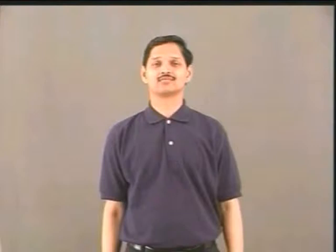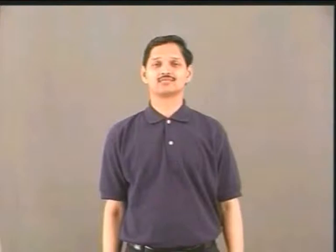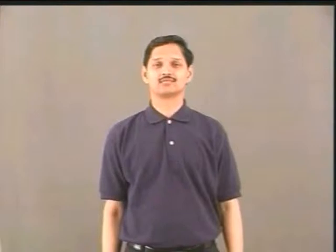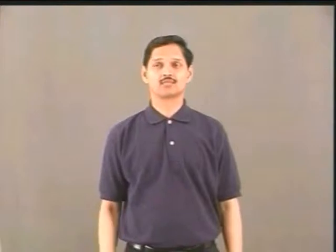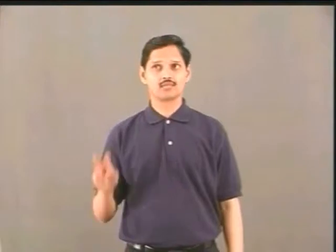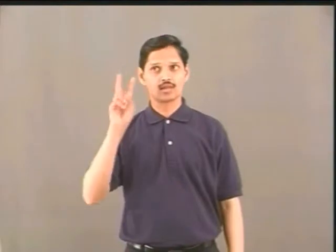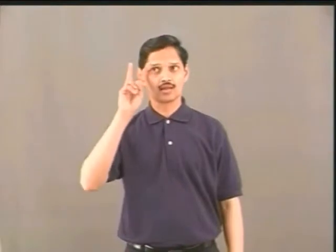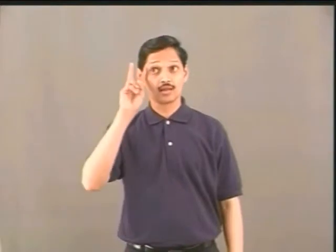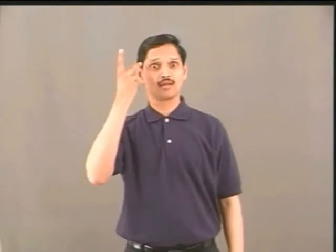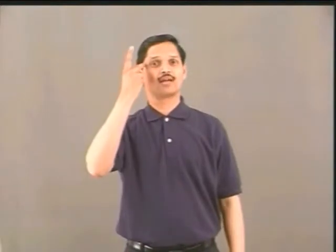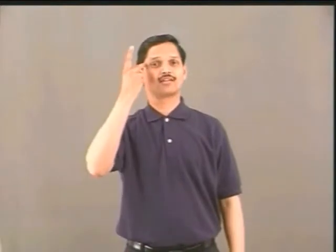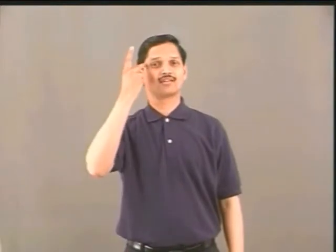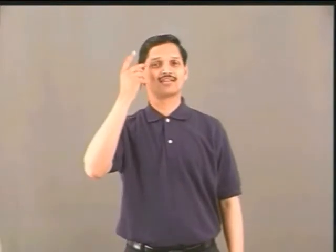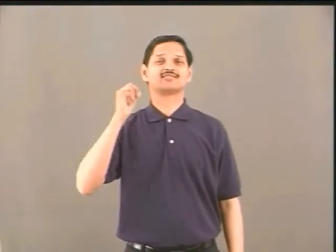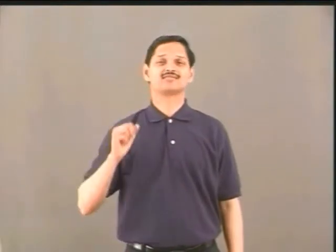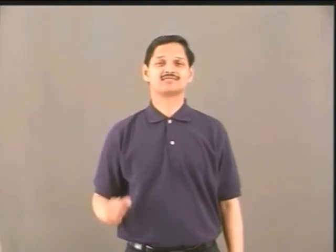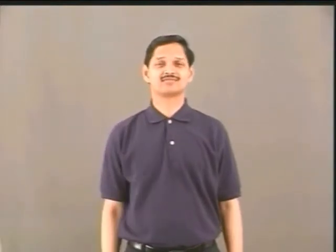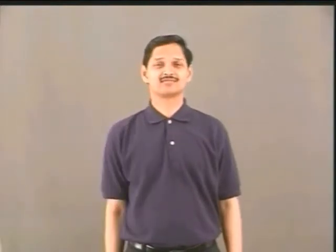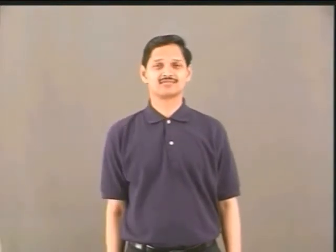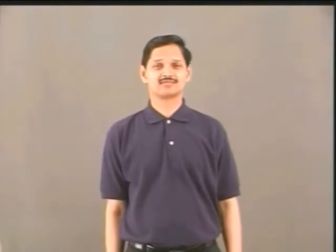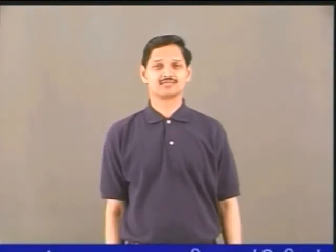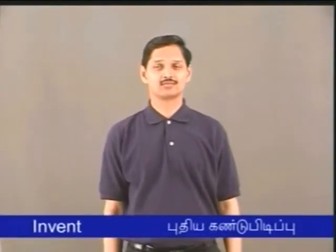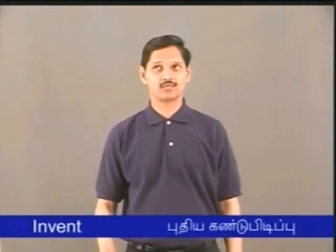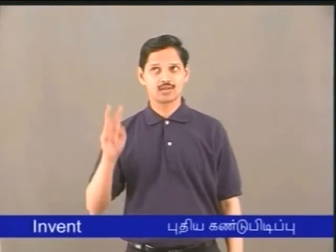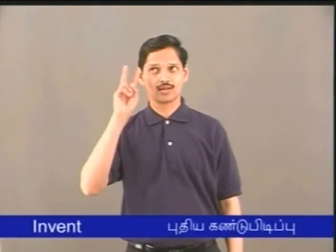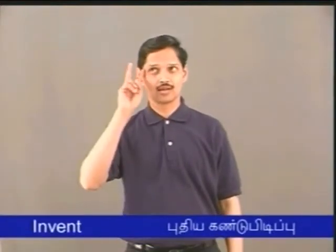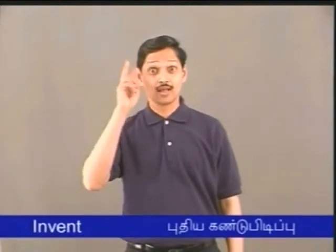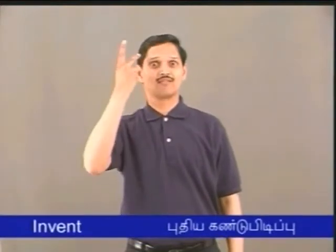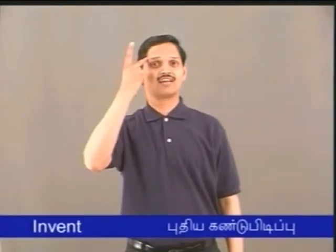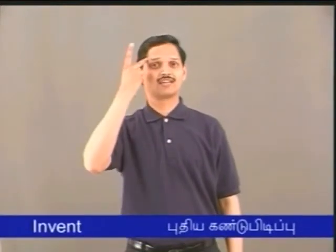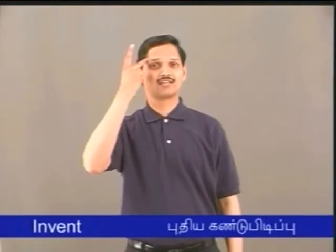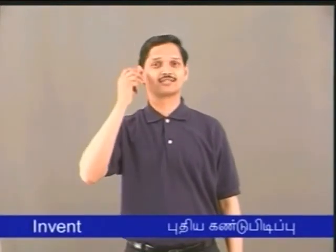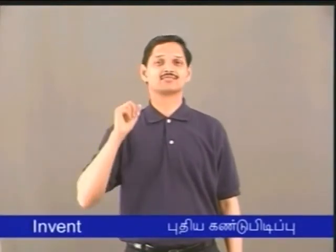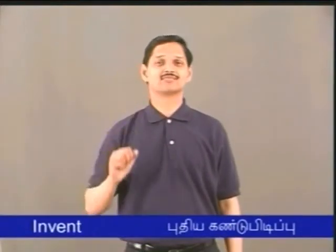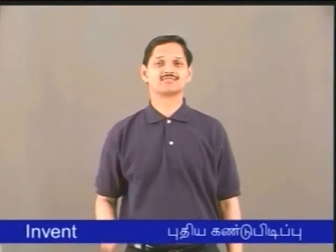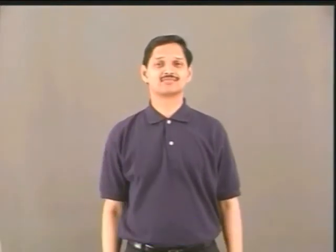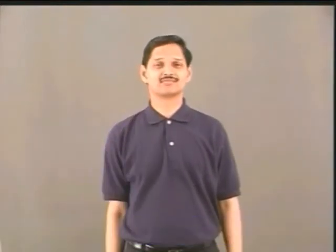invent